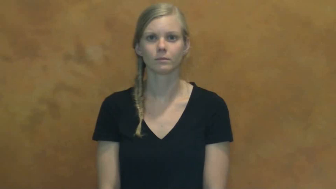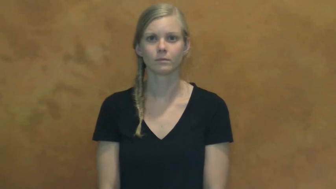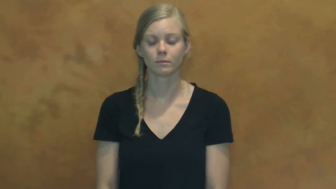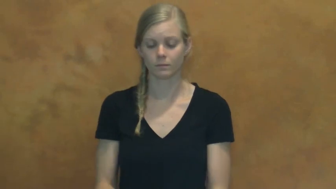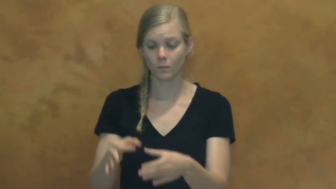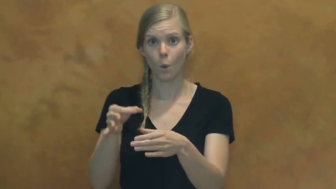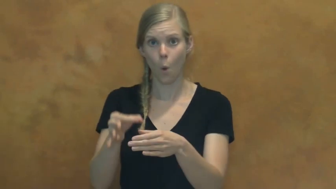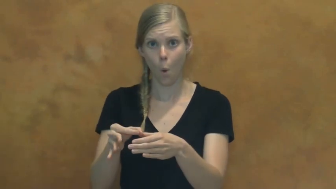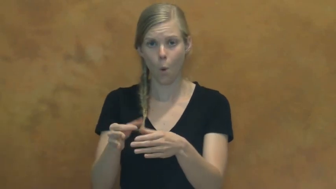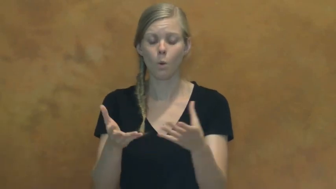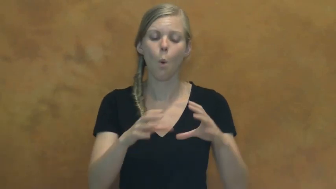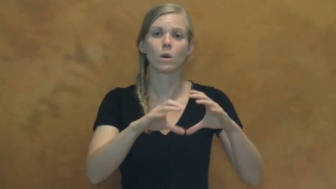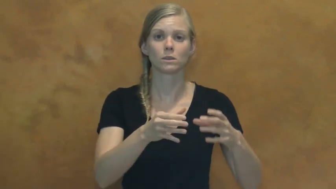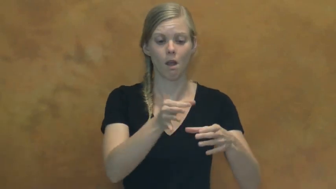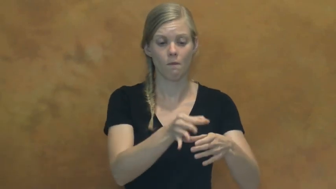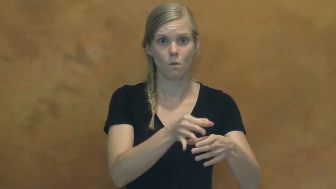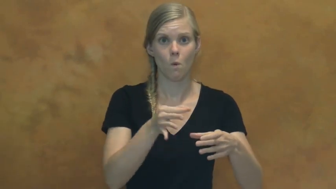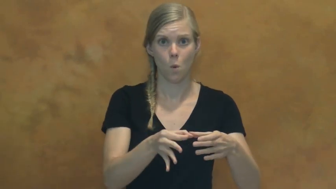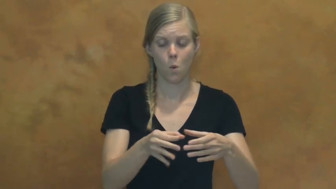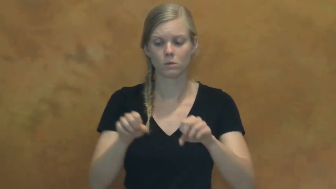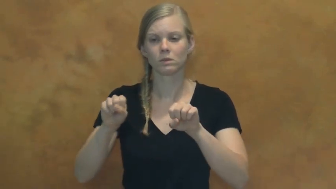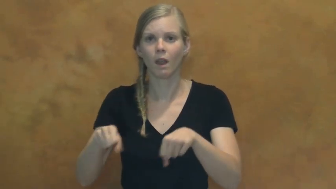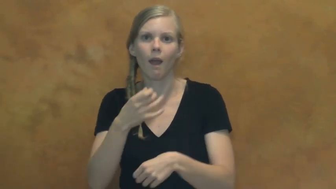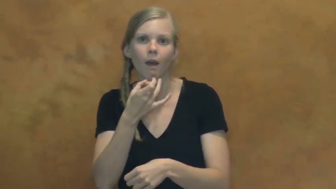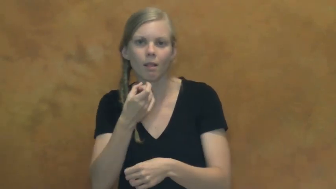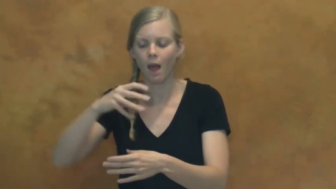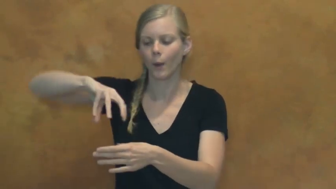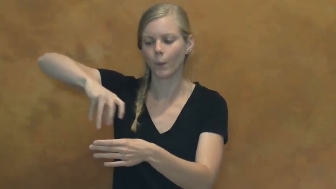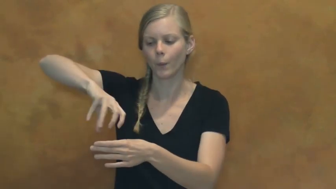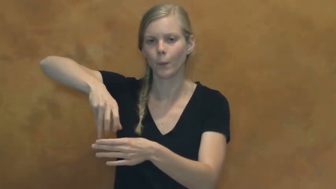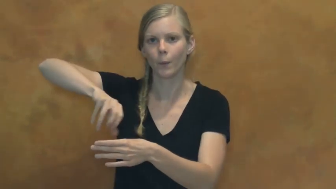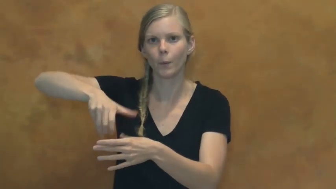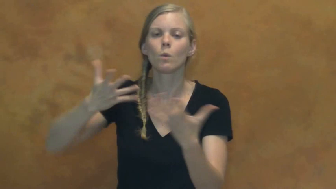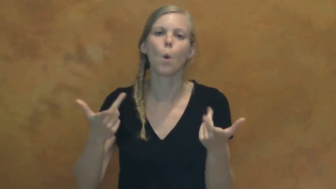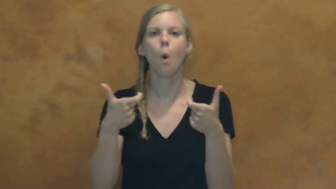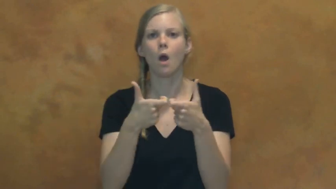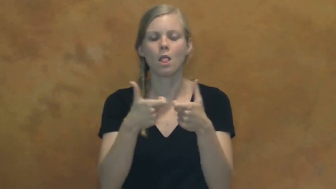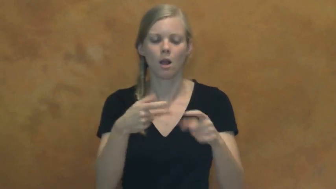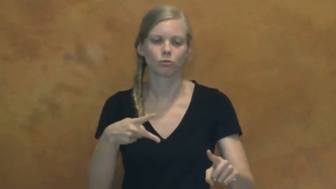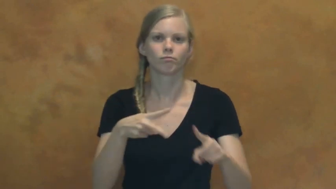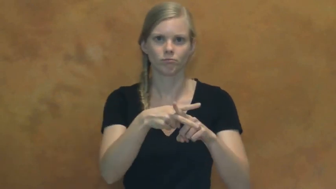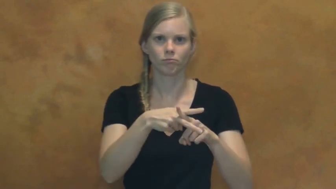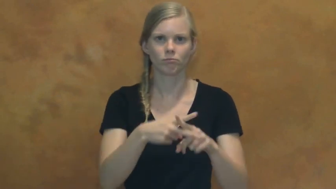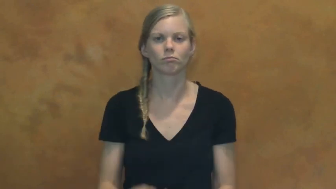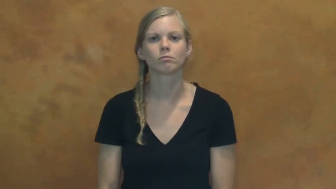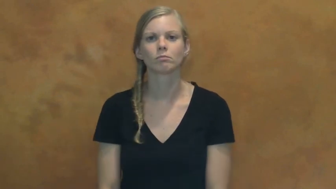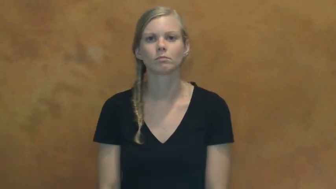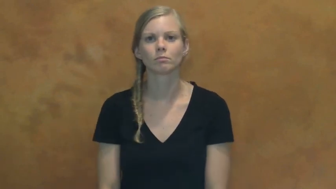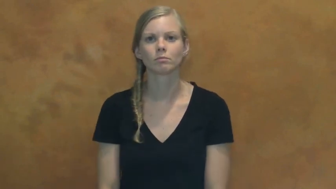socket